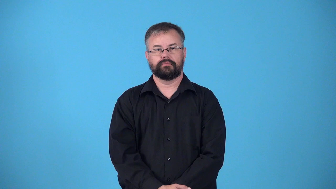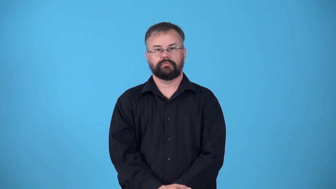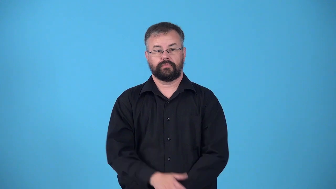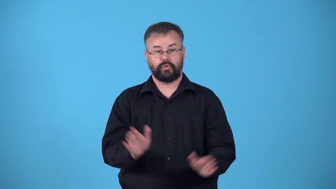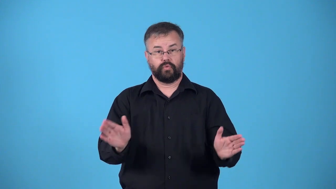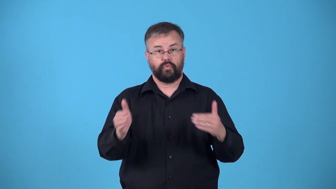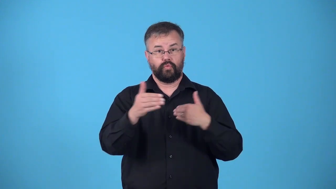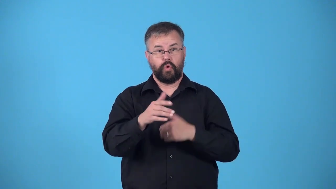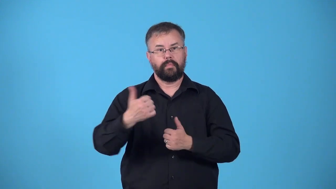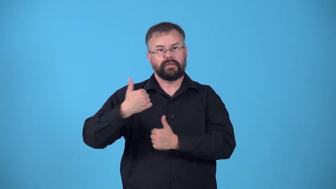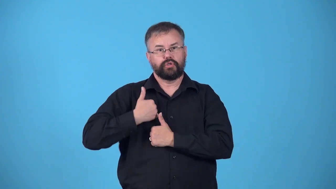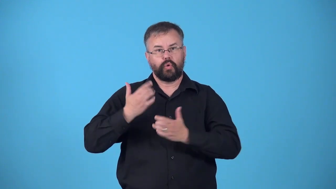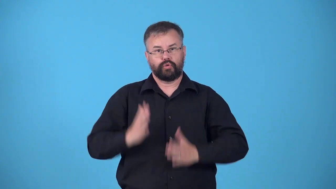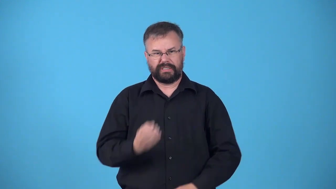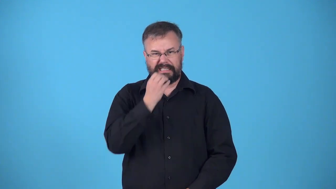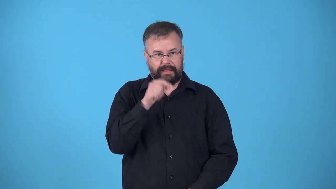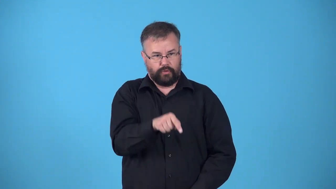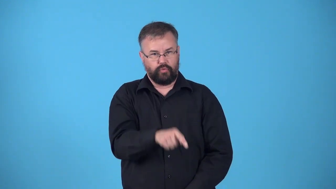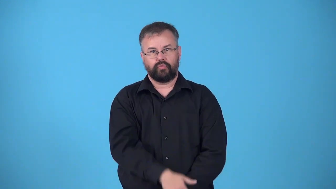mess-army